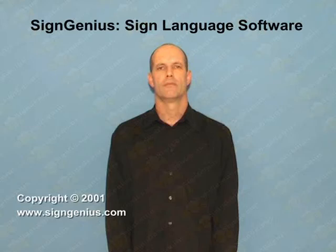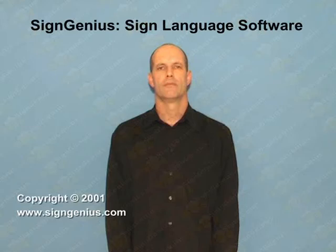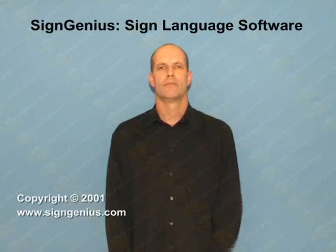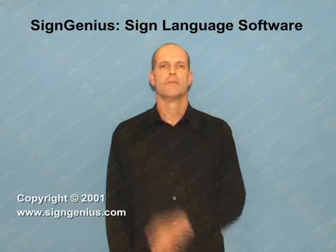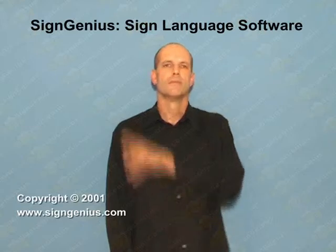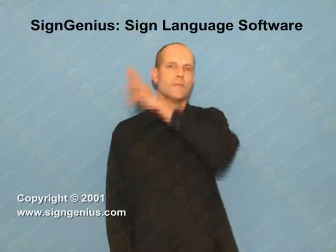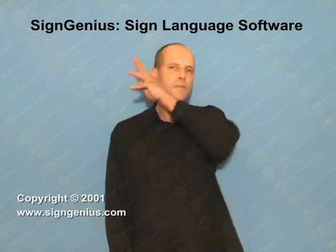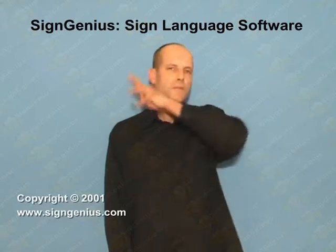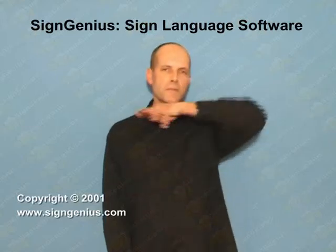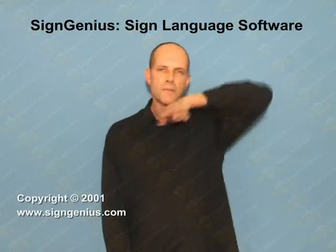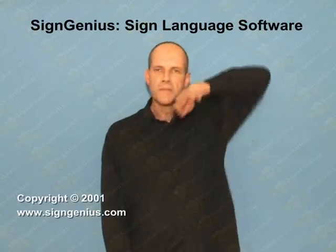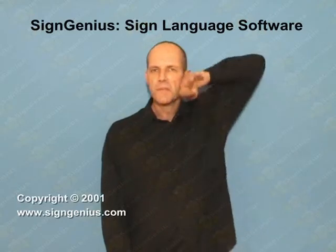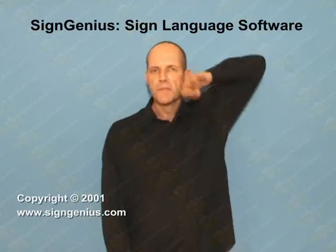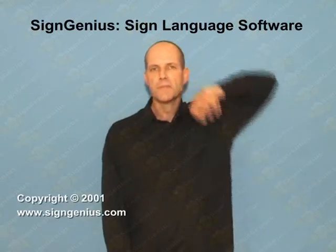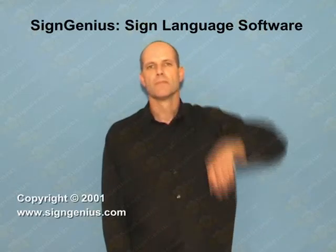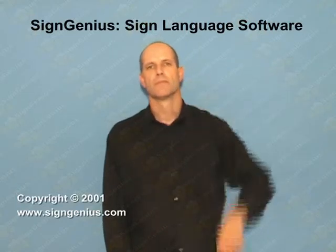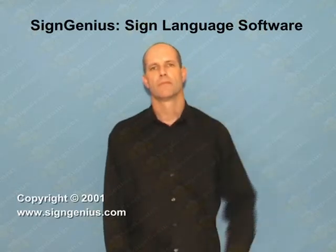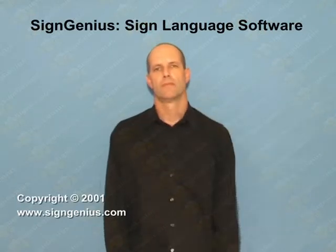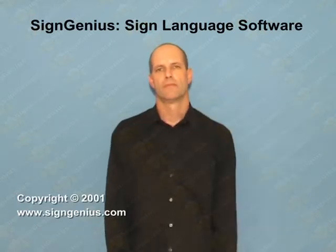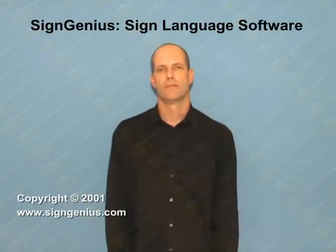UNSHAVEN